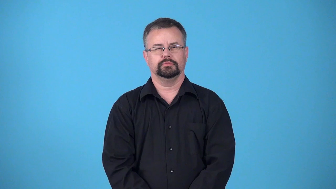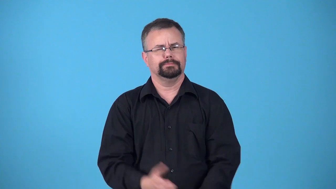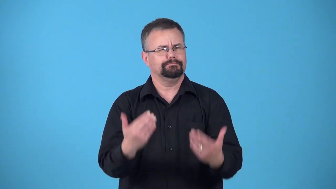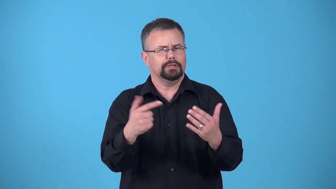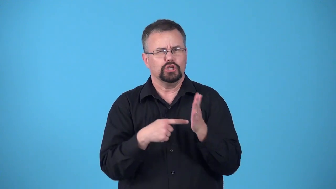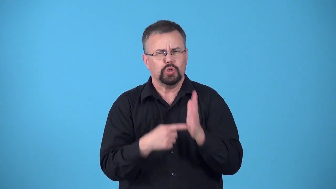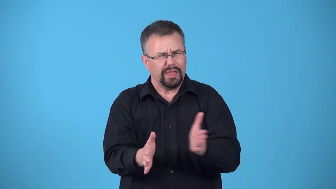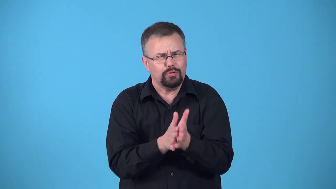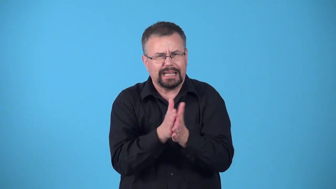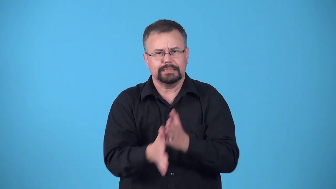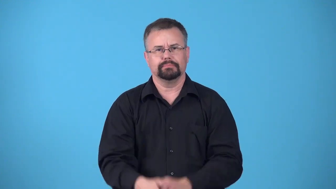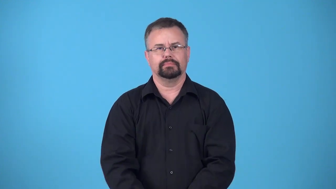show some spunk